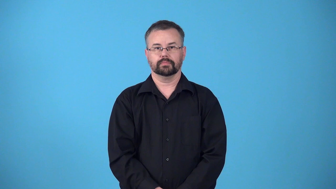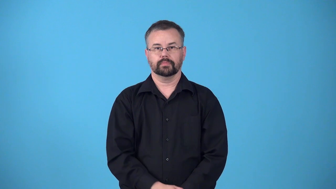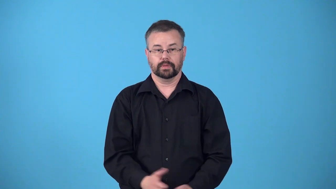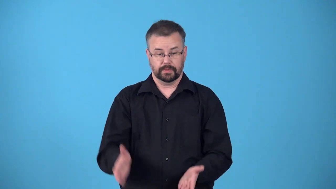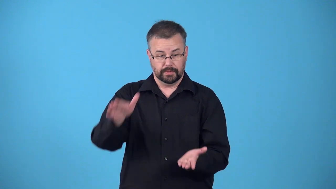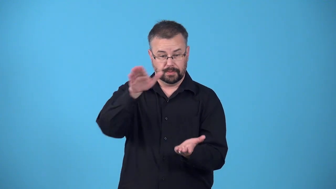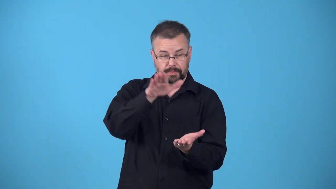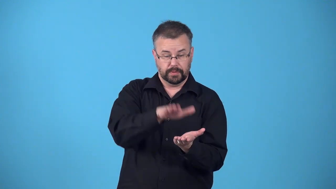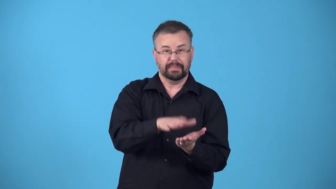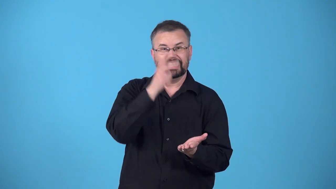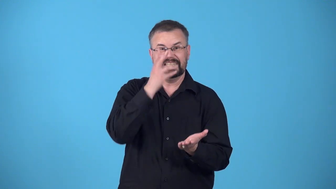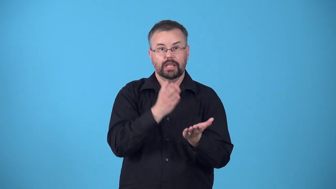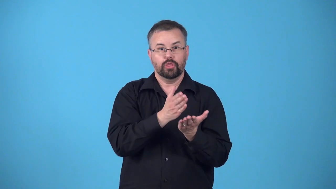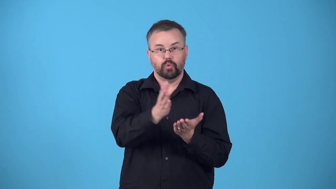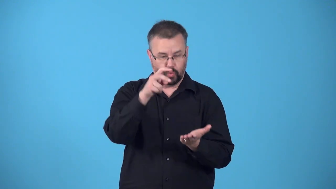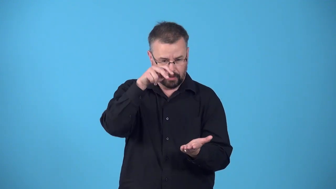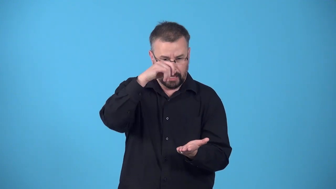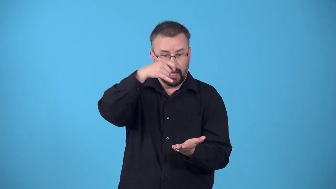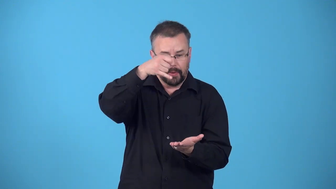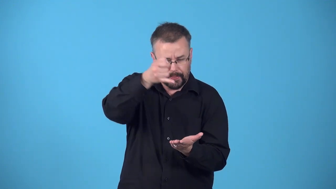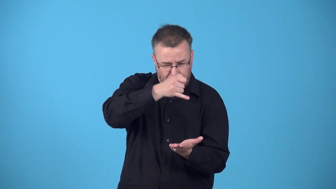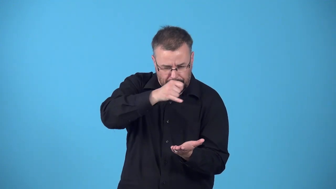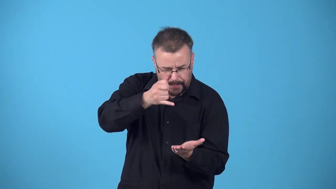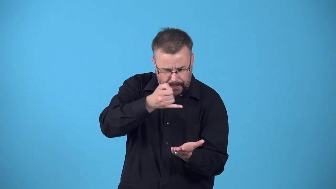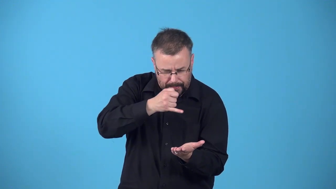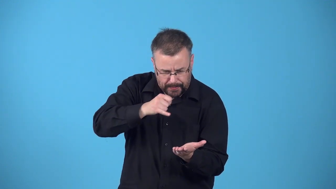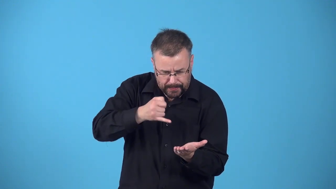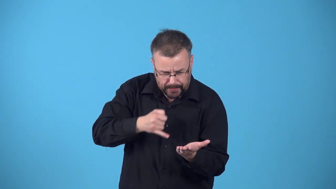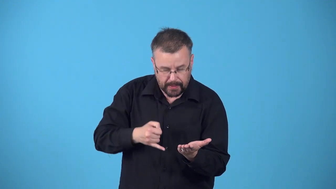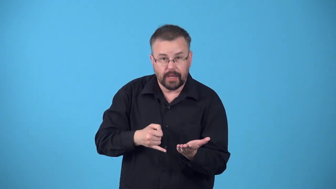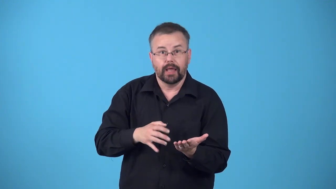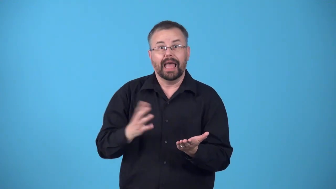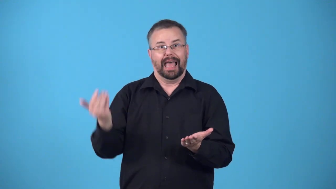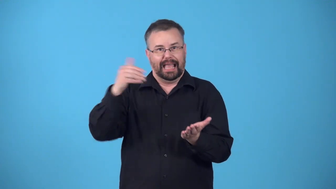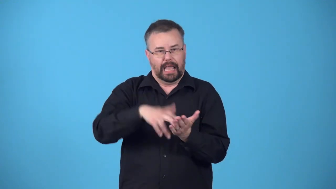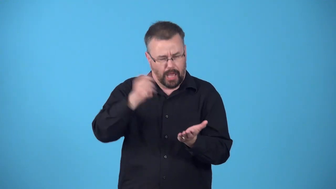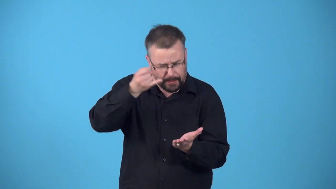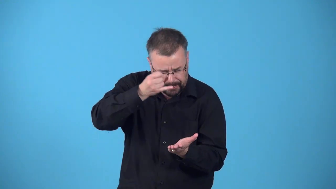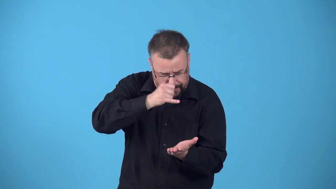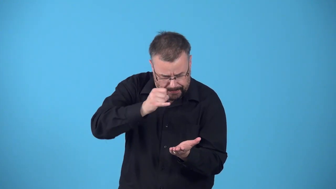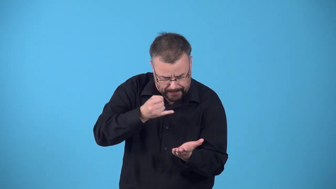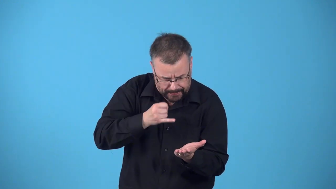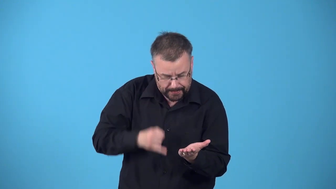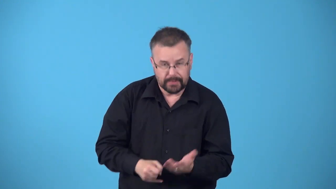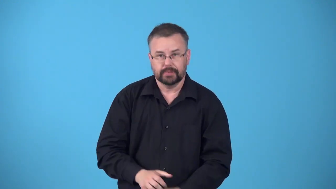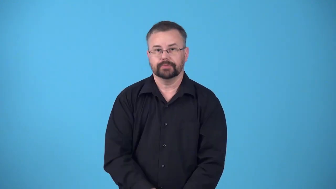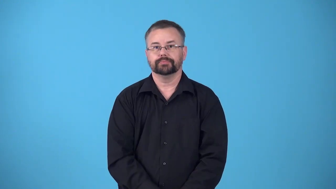retrace